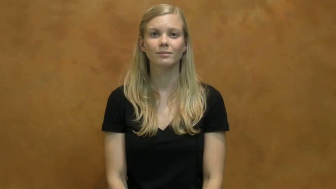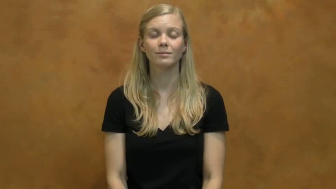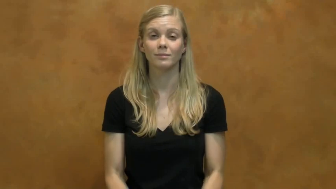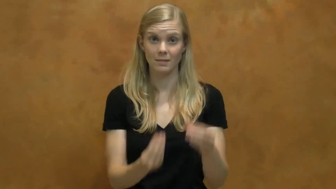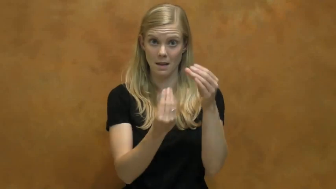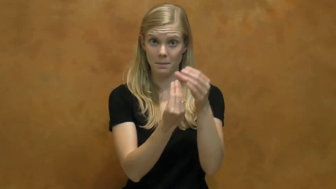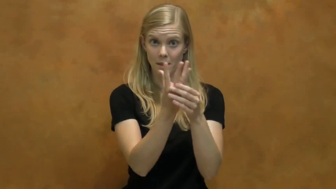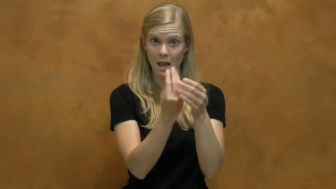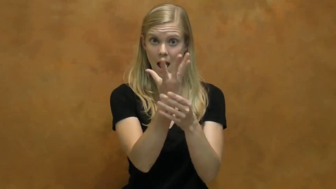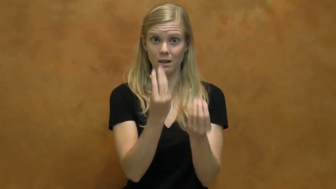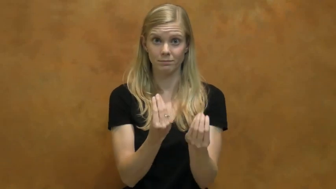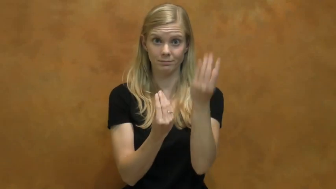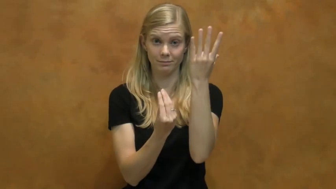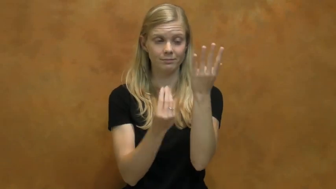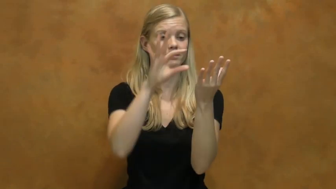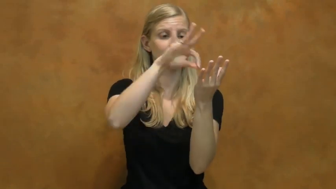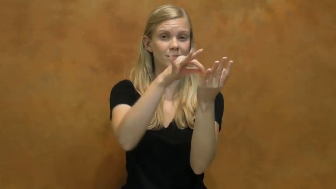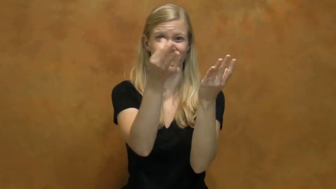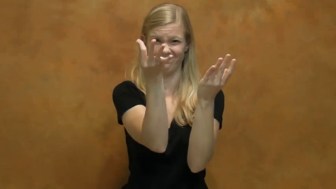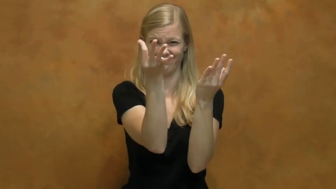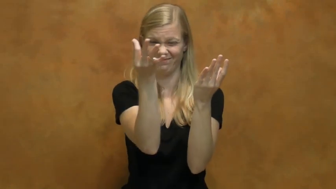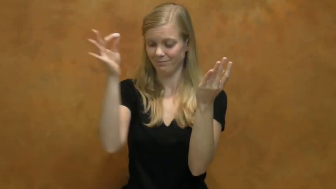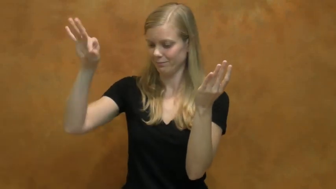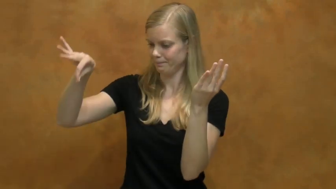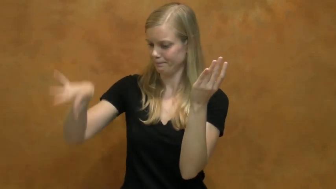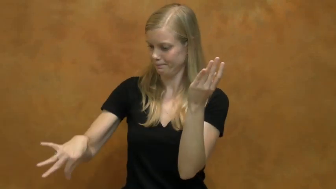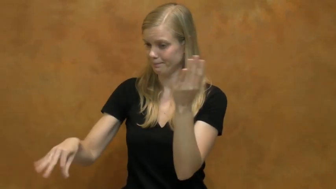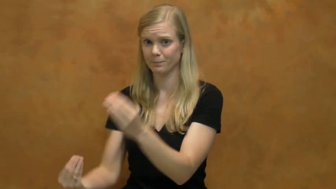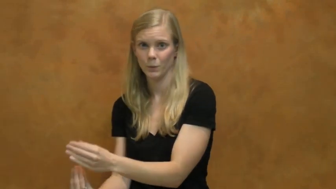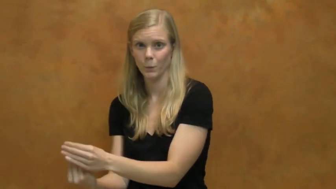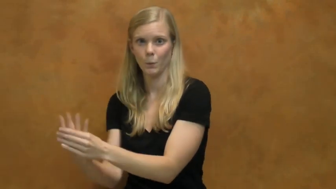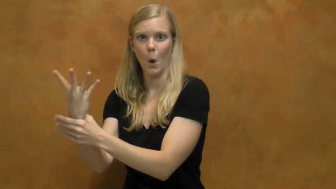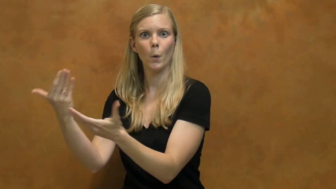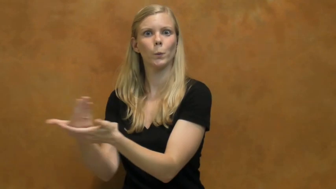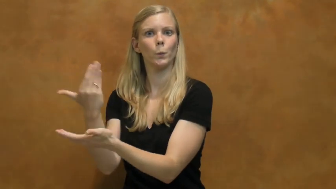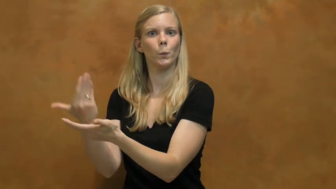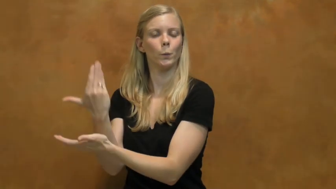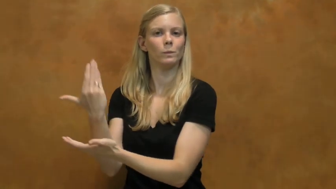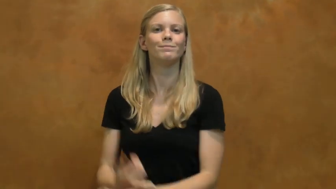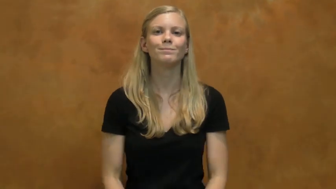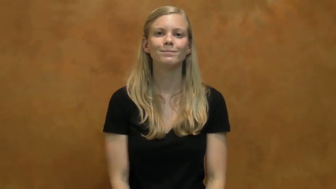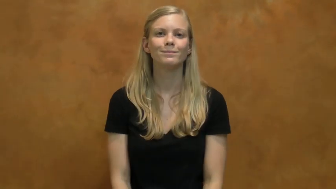seed